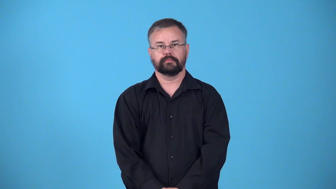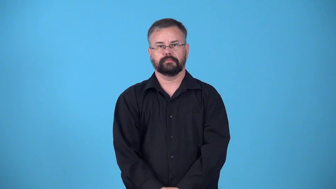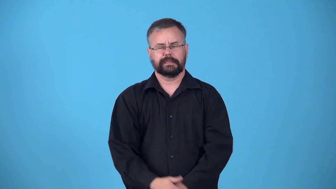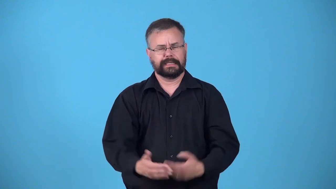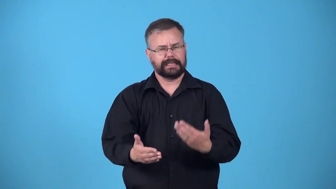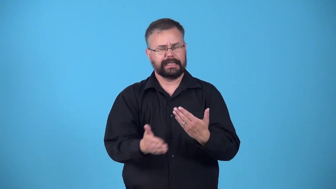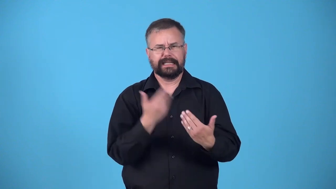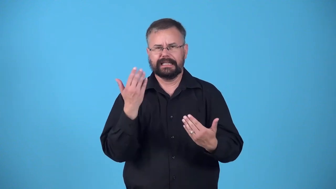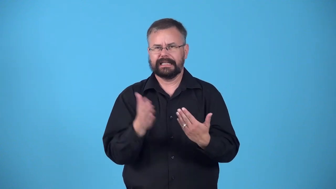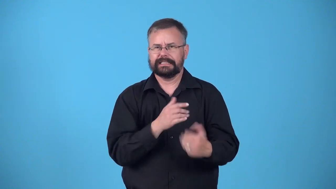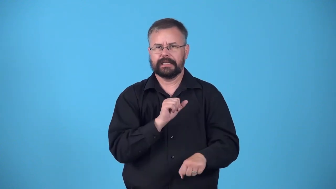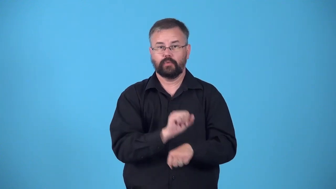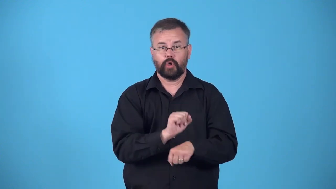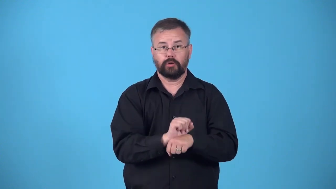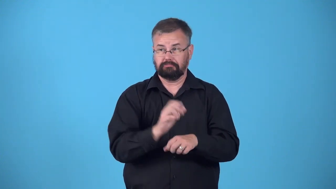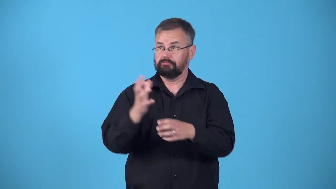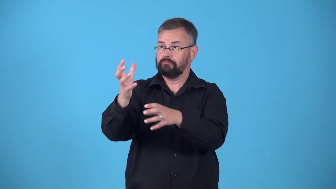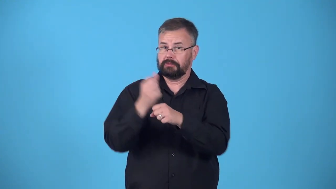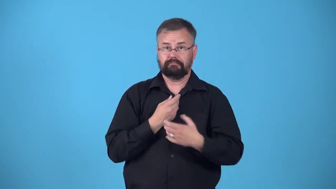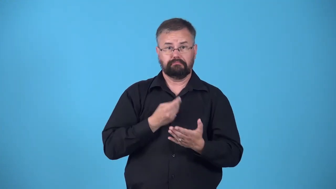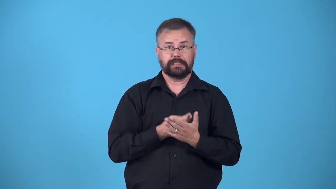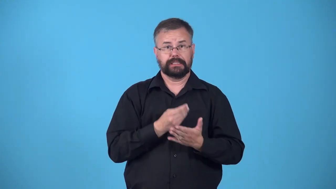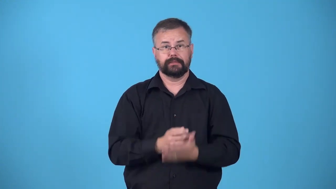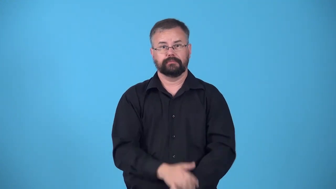easy money